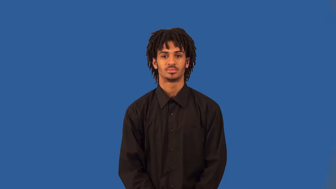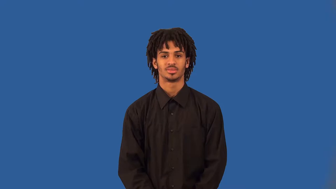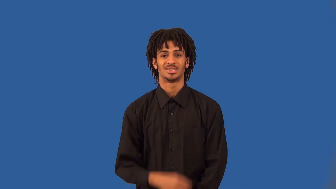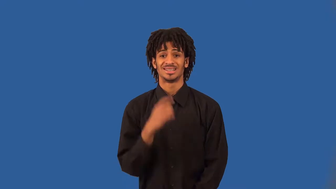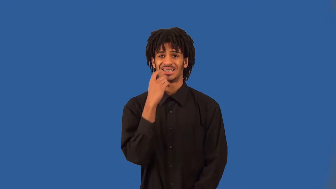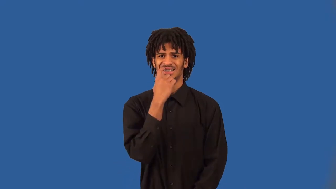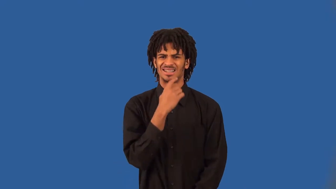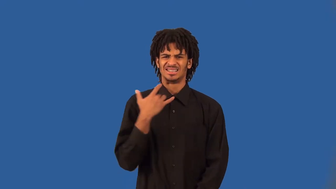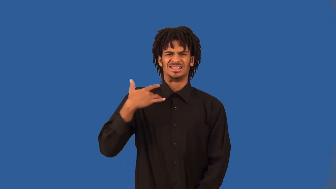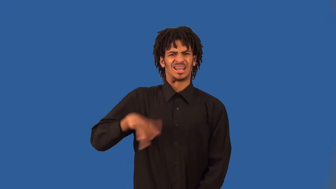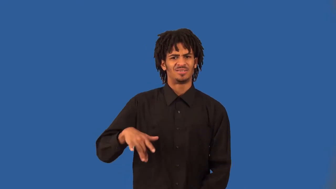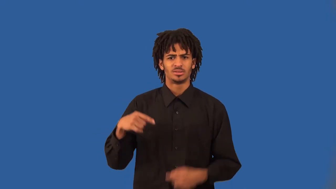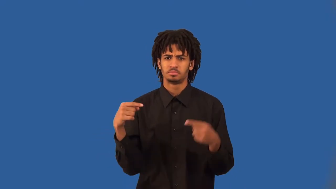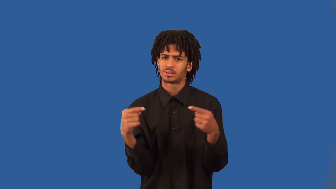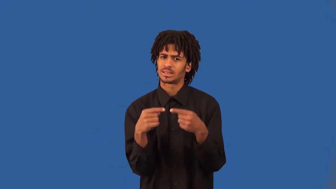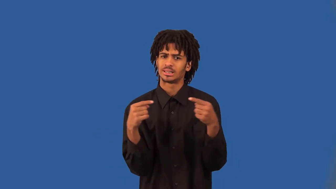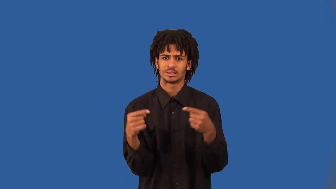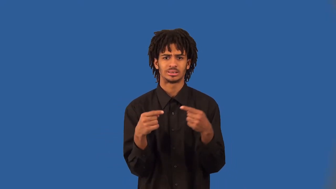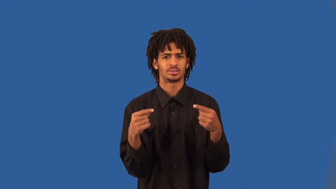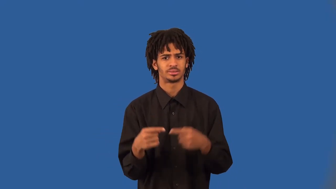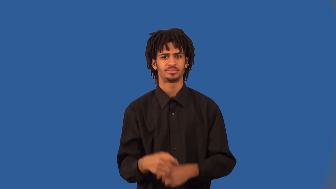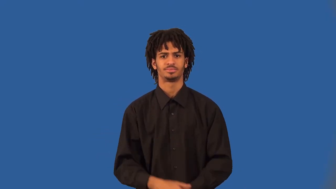sensitive-teeth